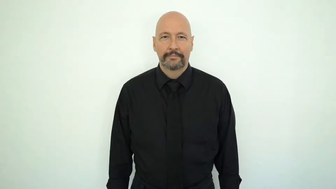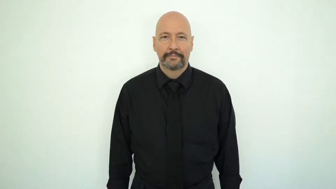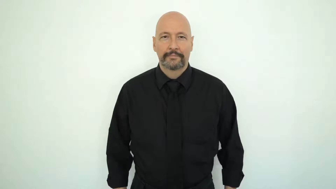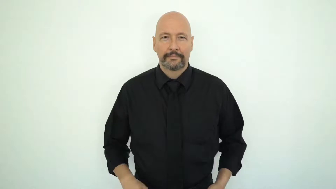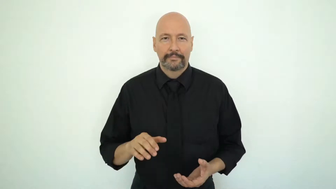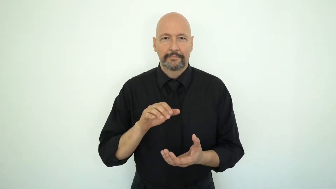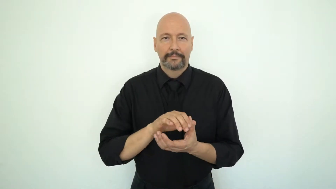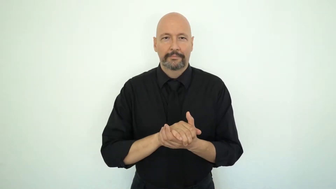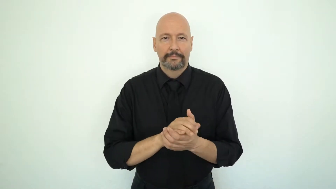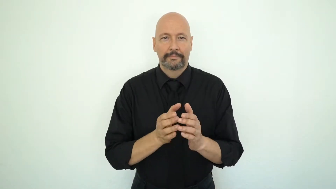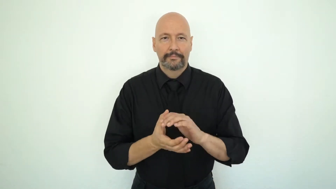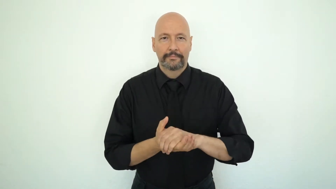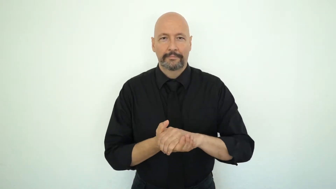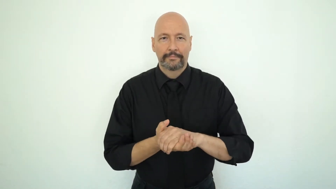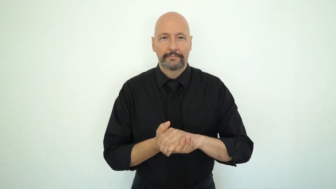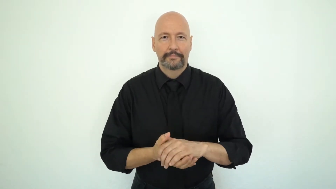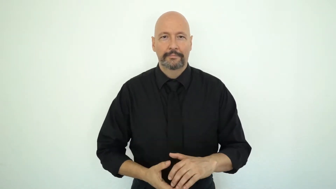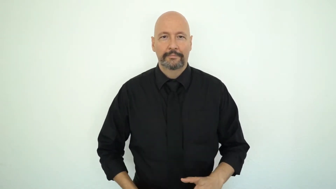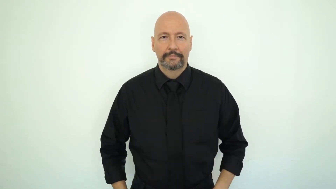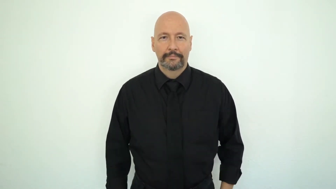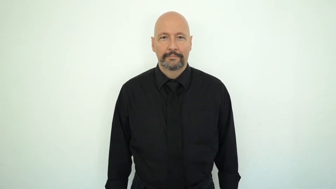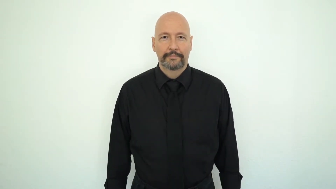HAMBURGER